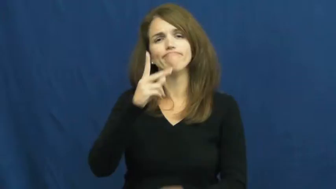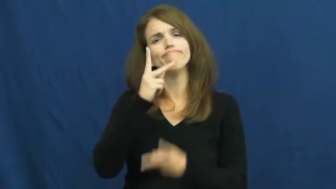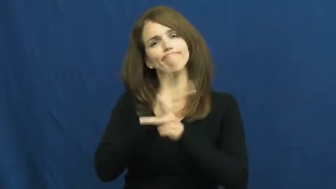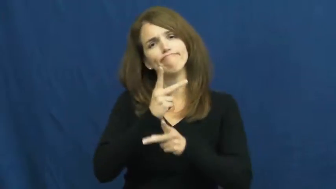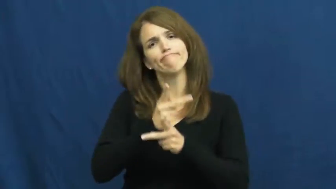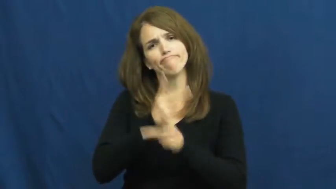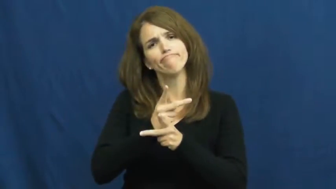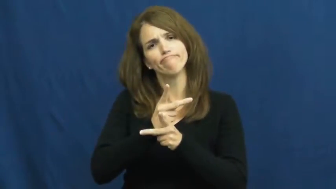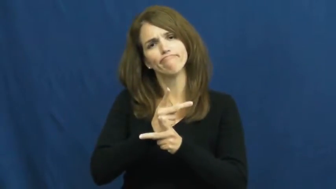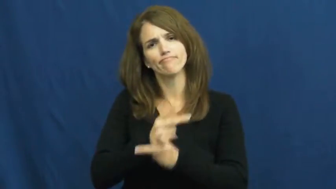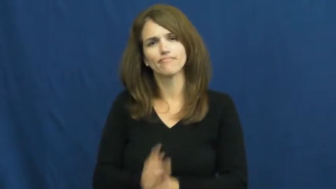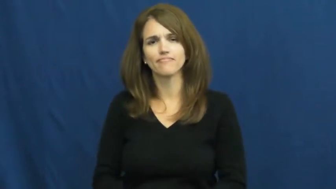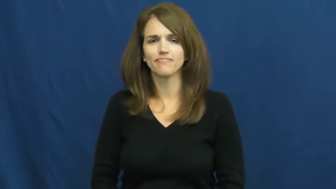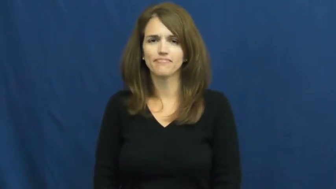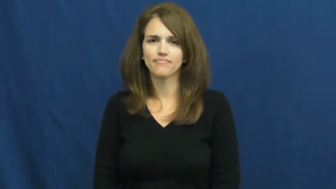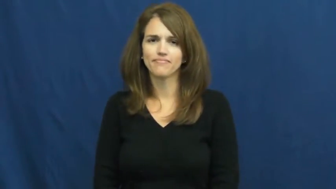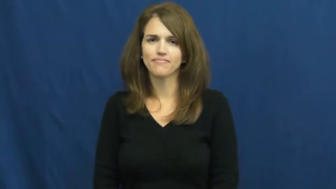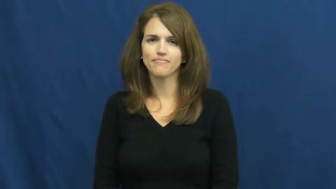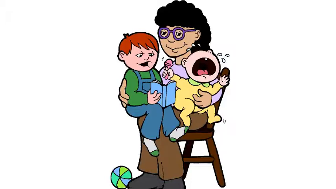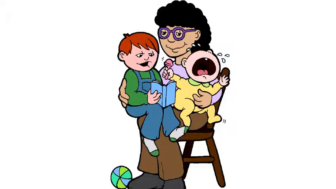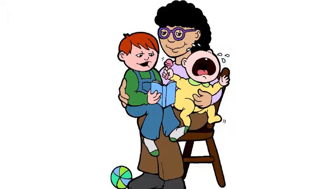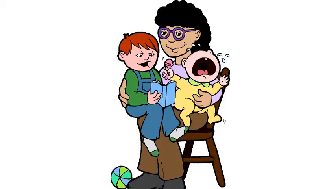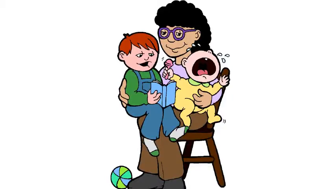tend,mind,keep